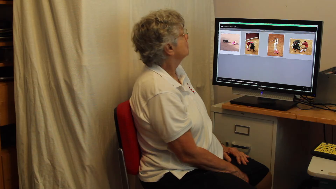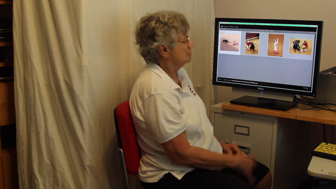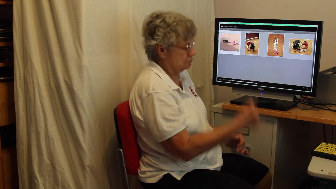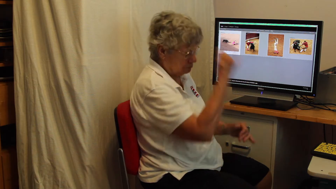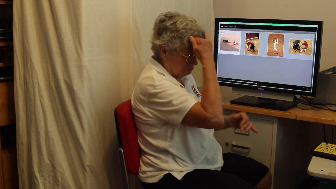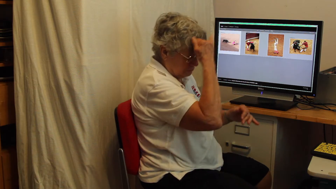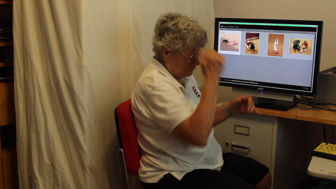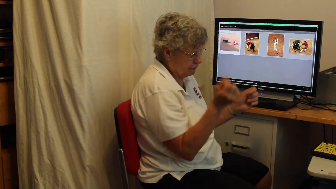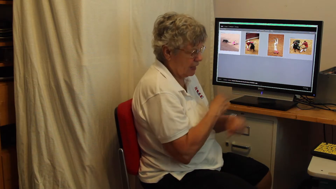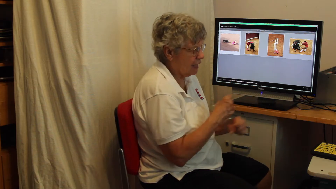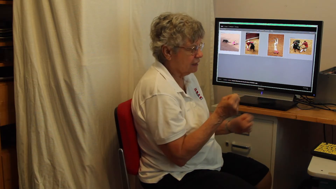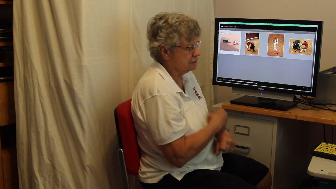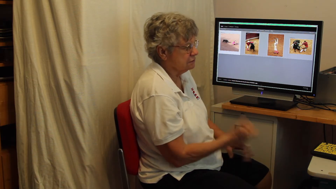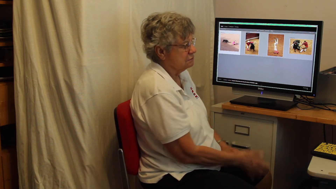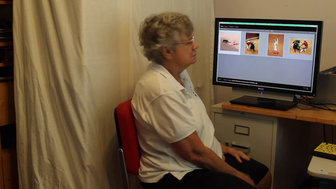bullfight